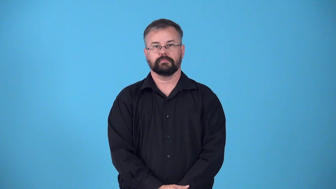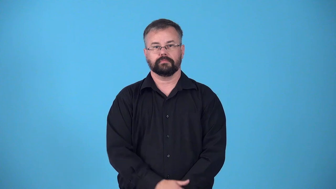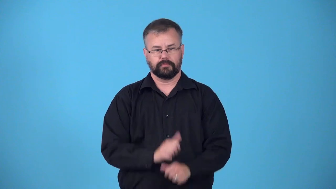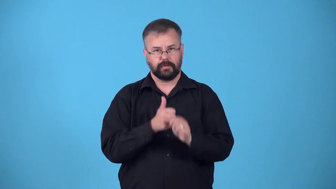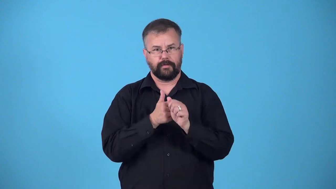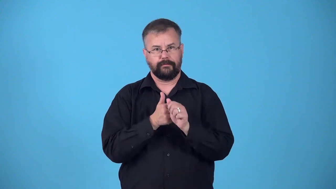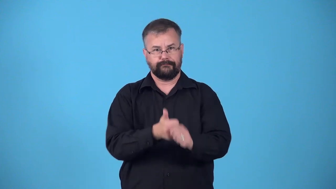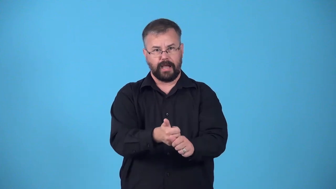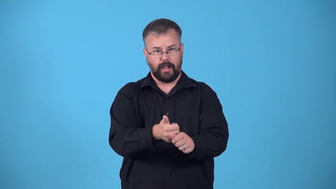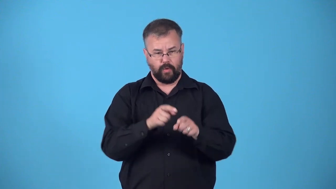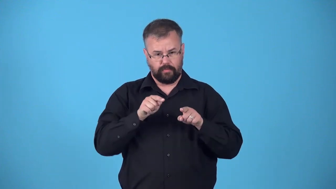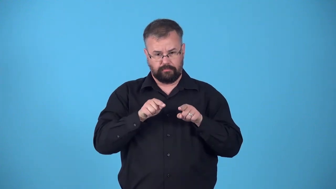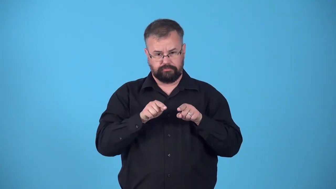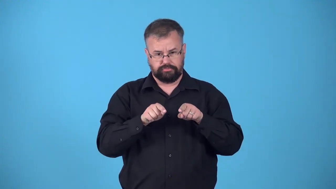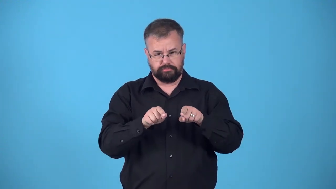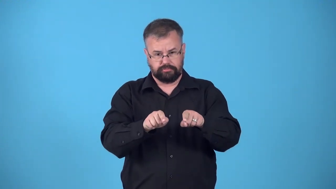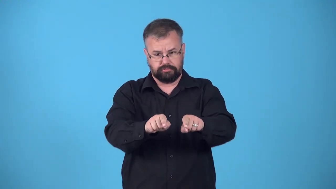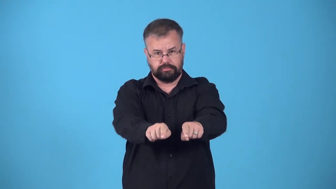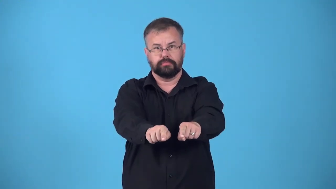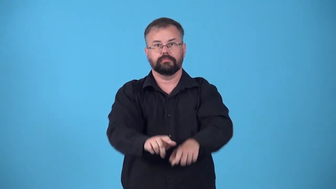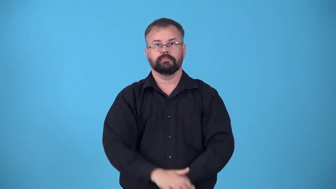follow